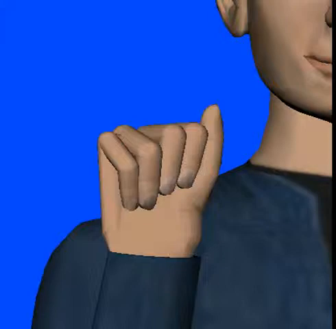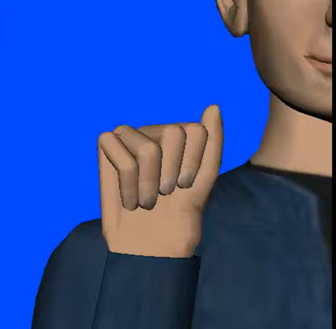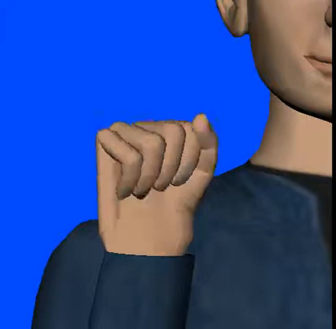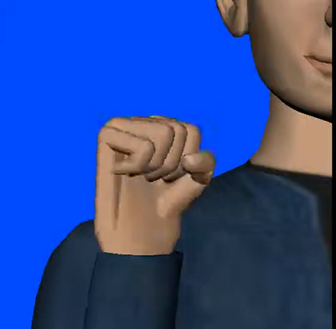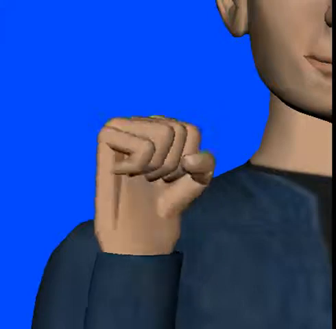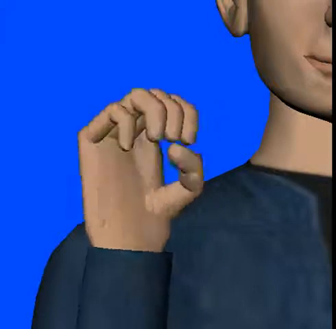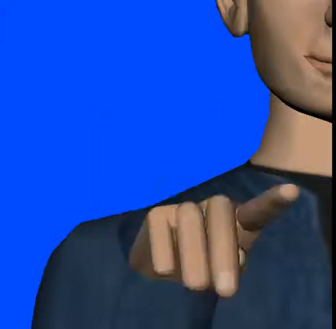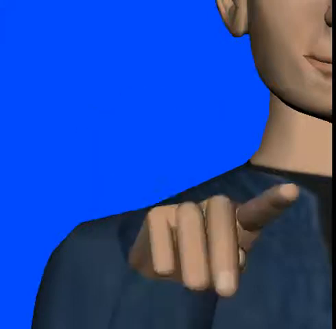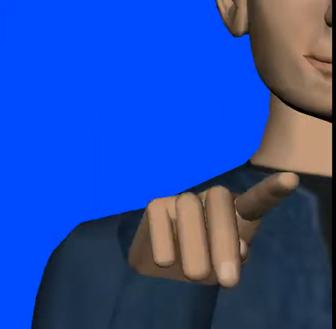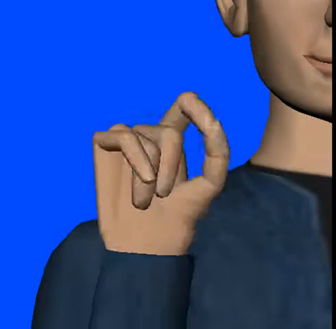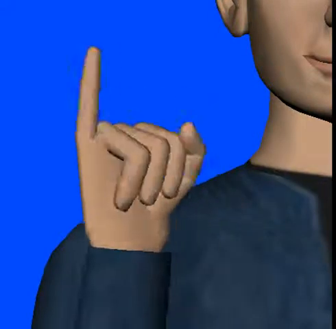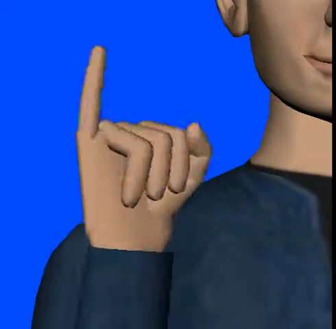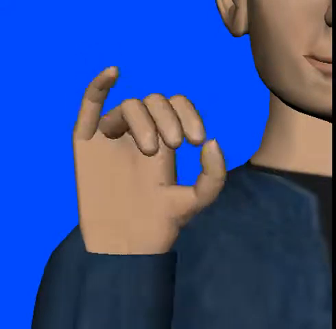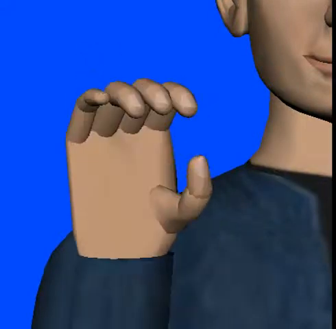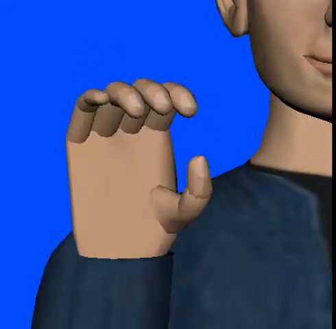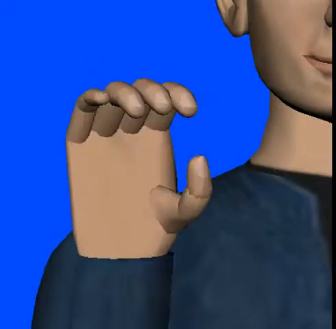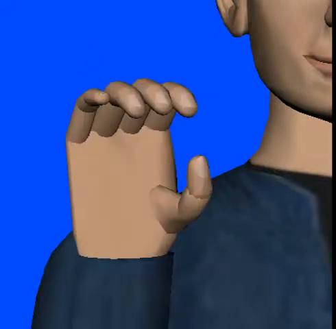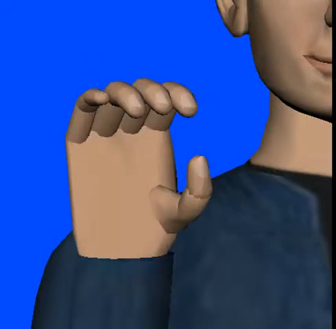aspic